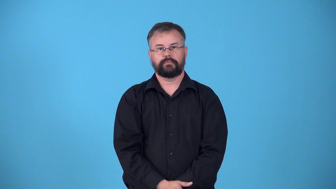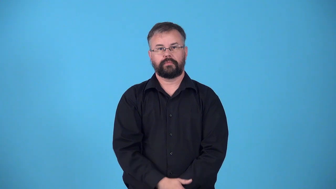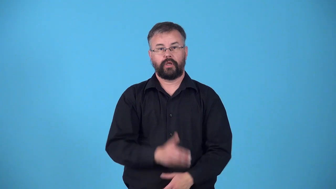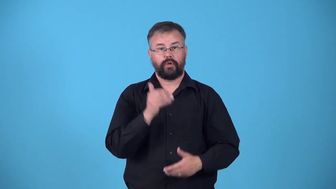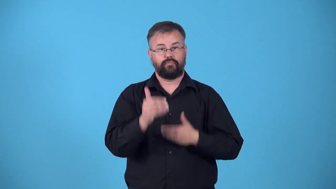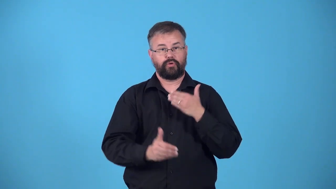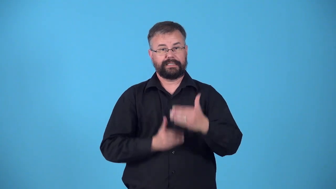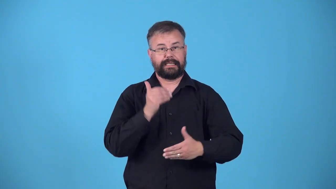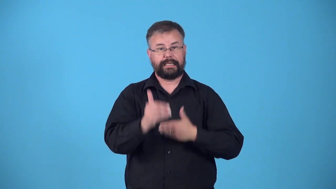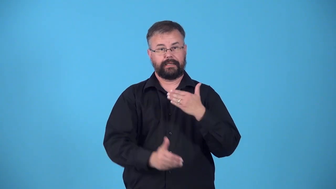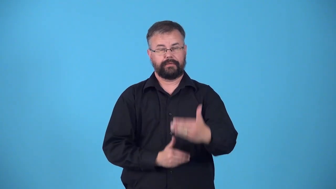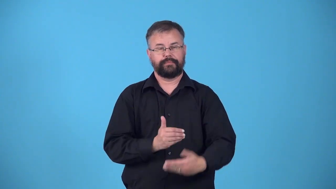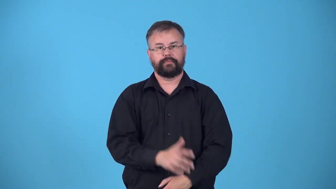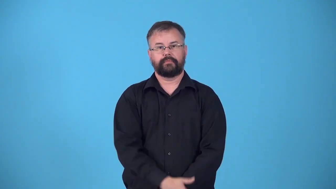proceed